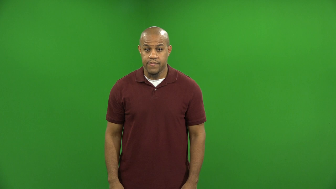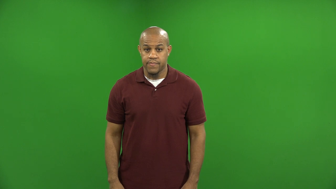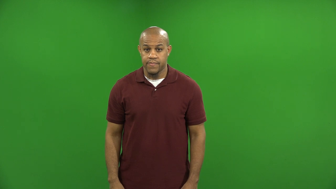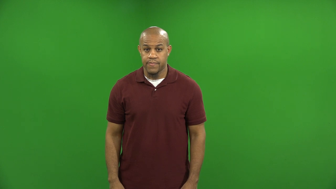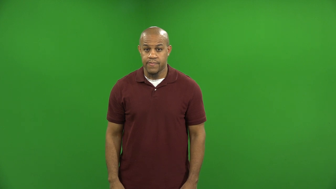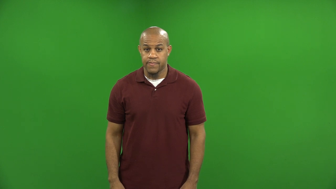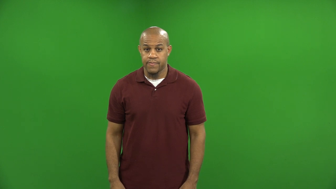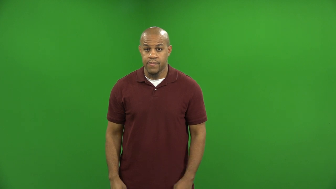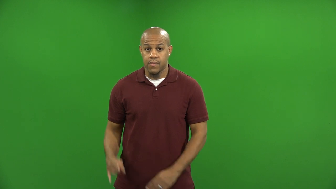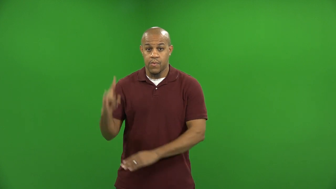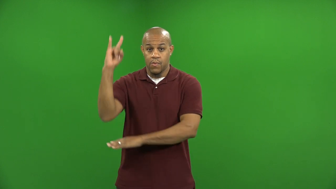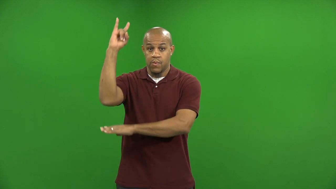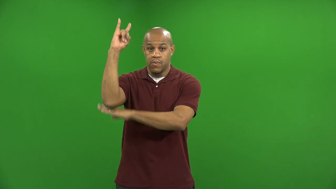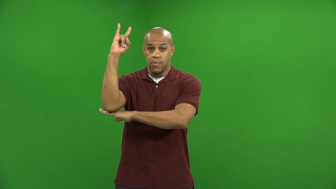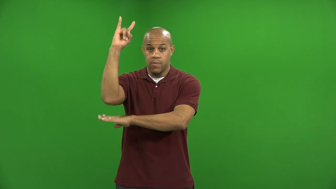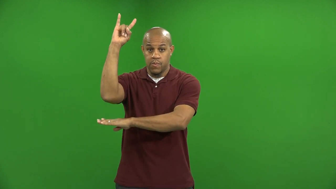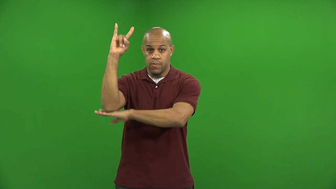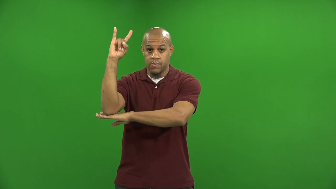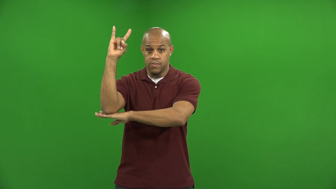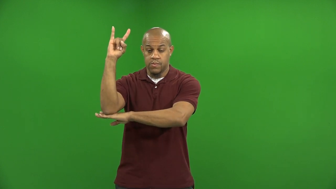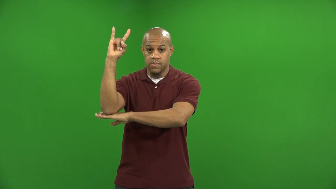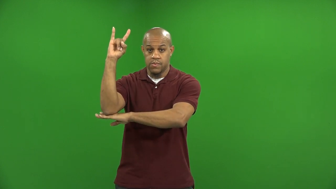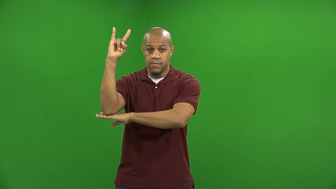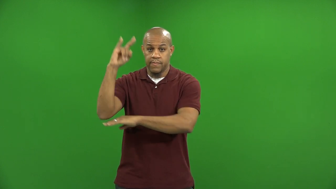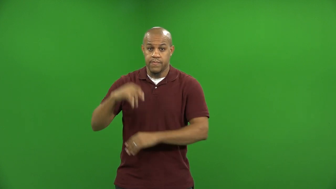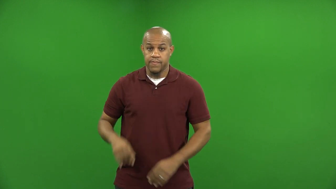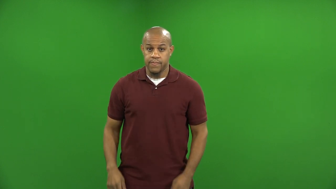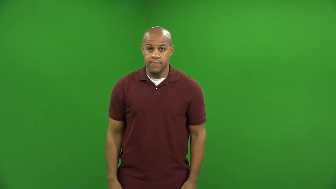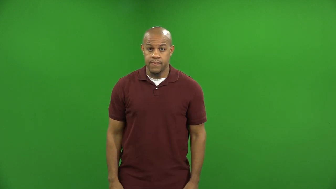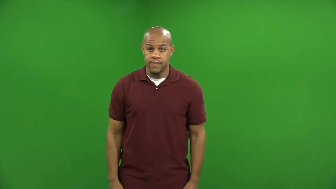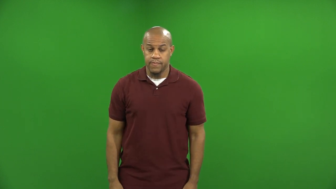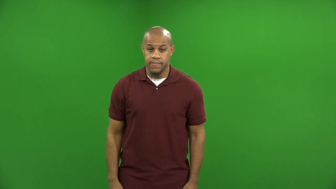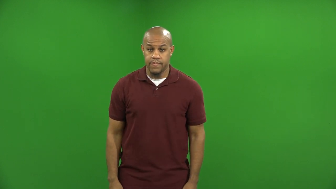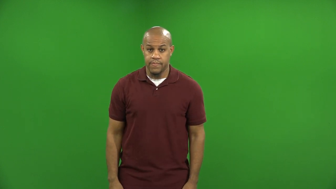Goal post